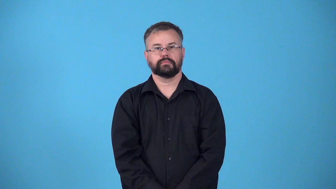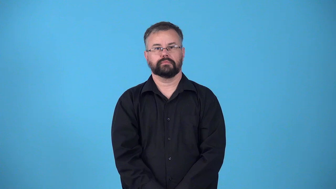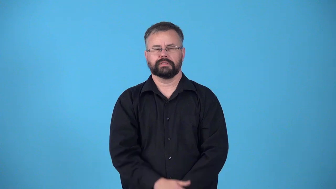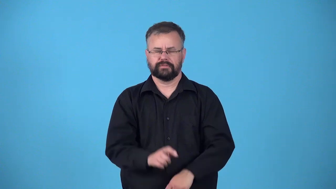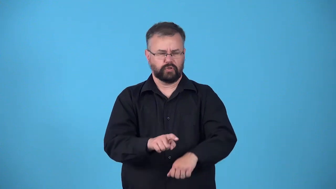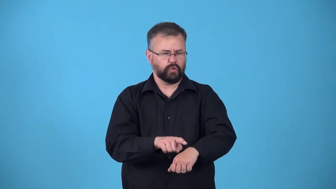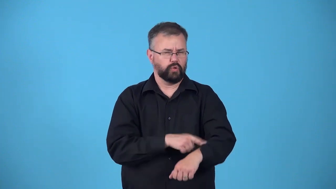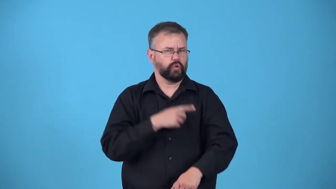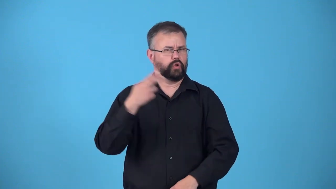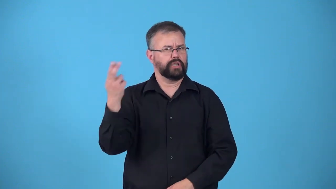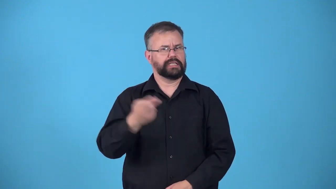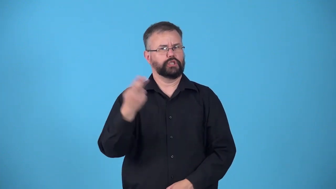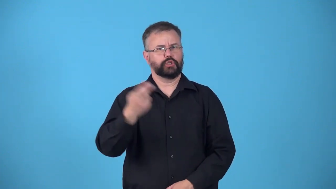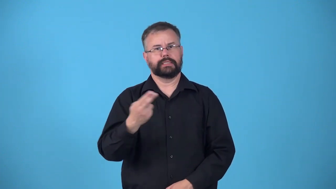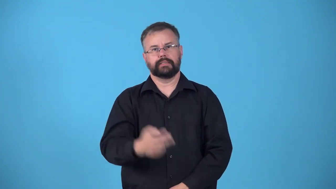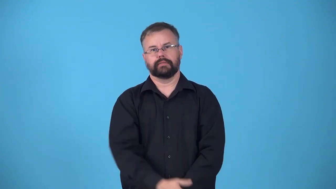go back